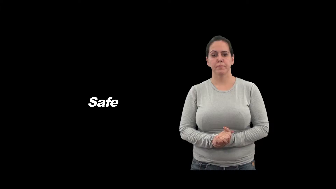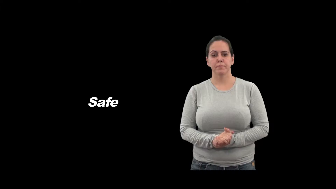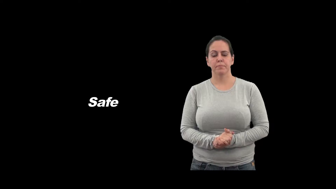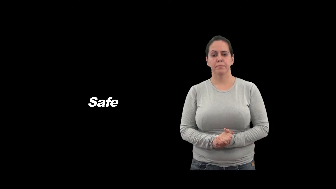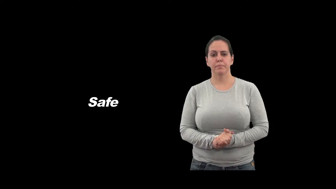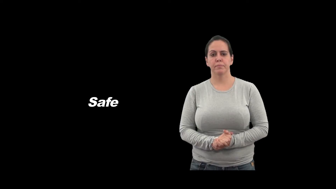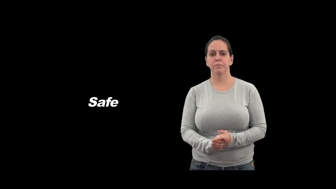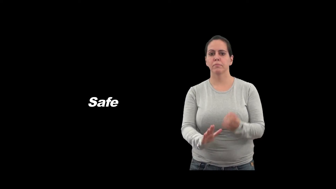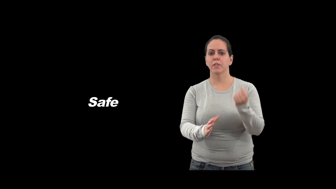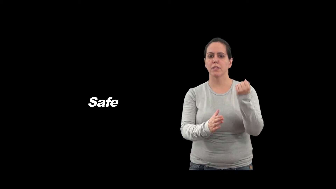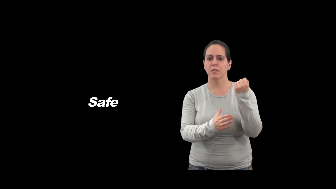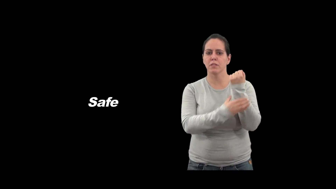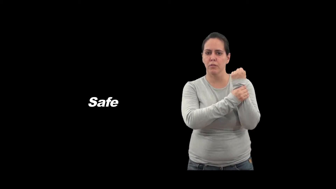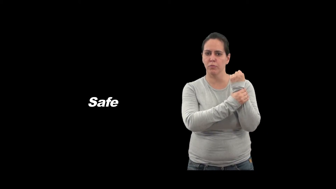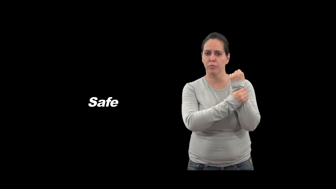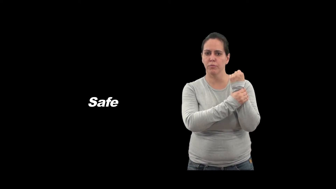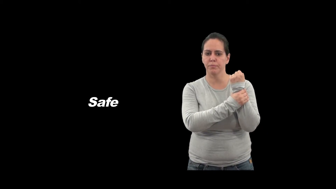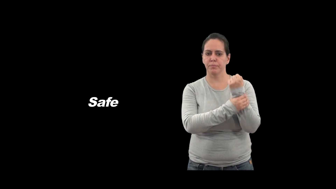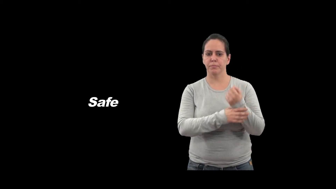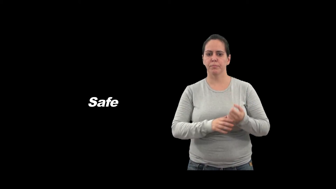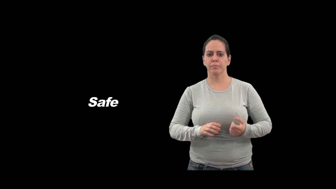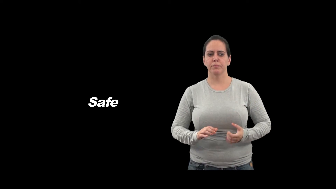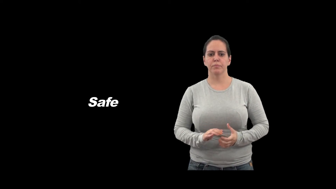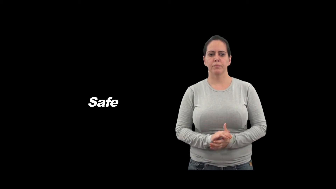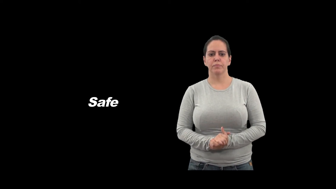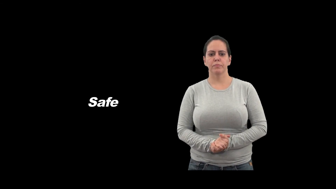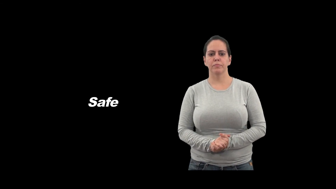Safe